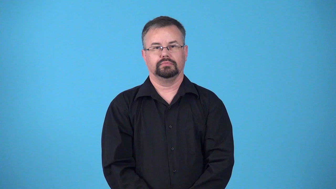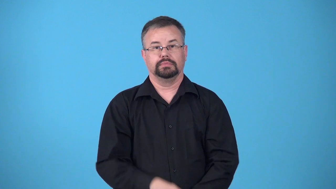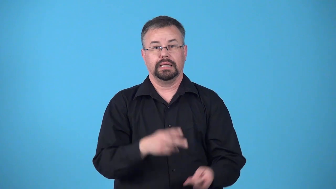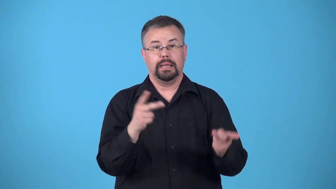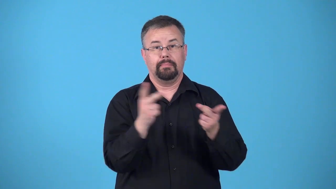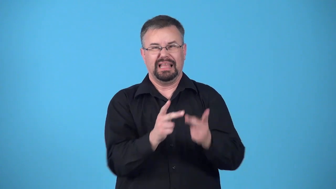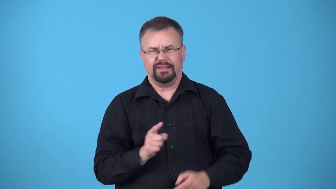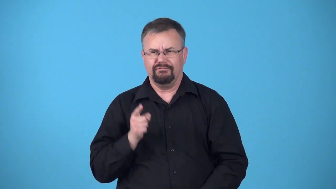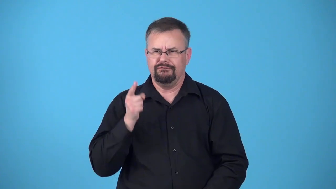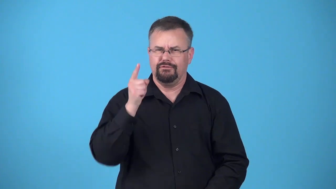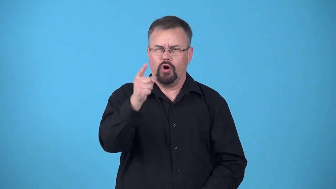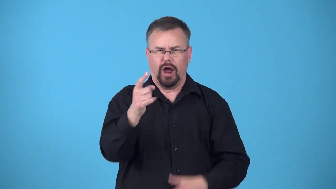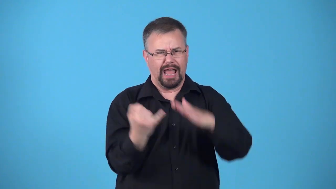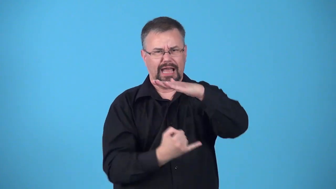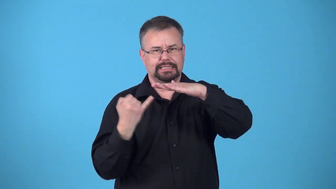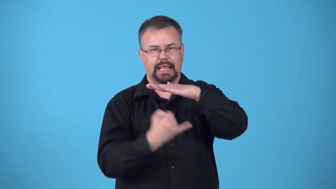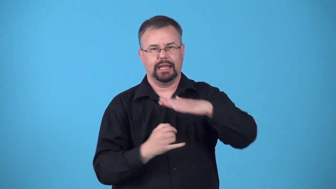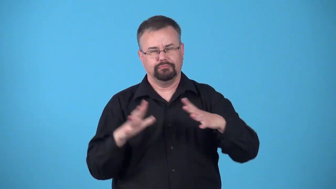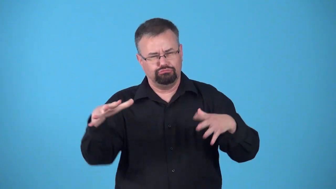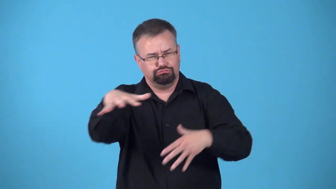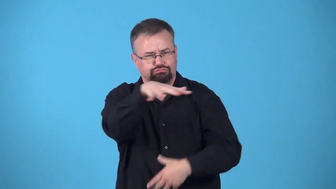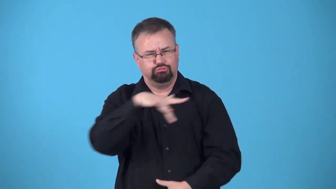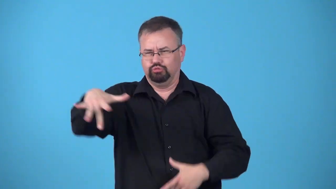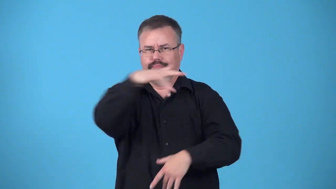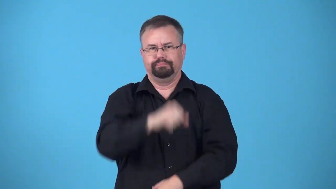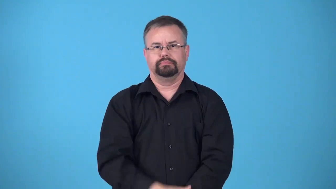middle of nowhere